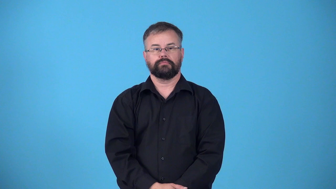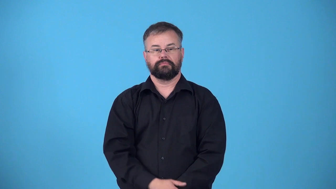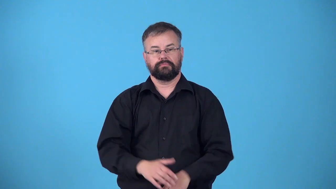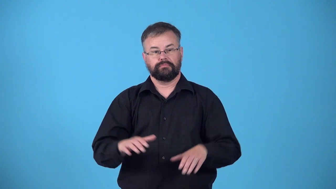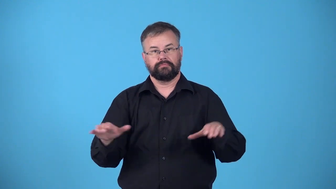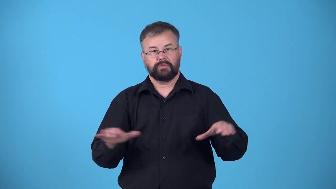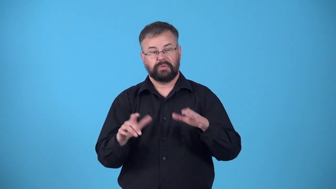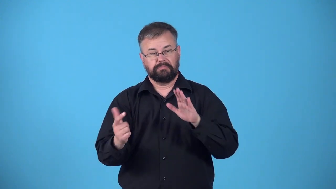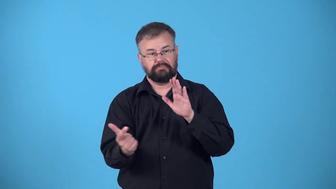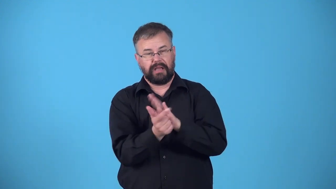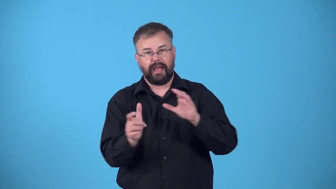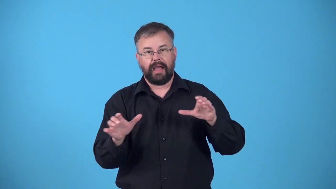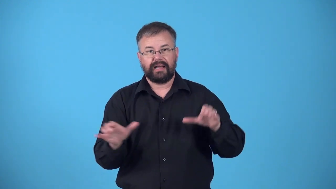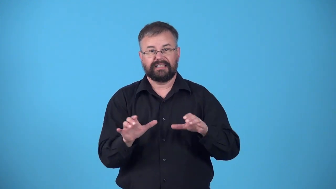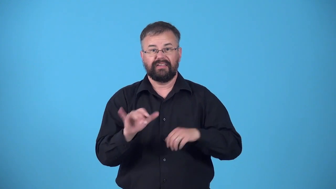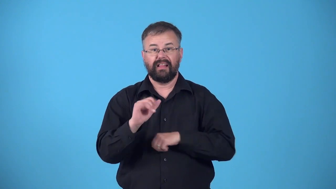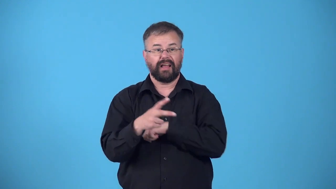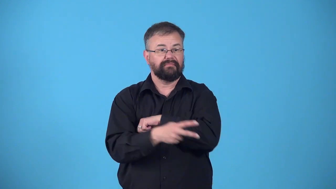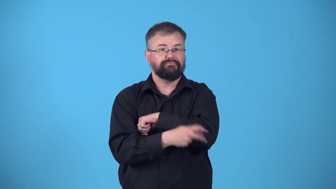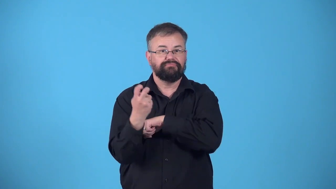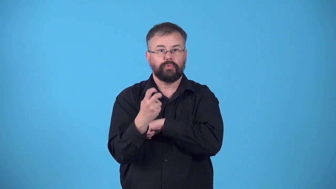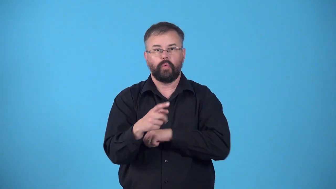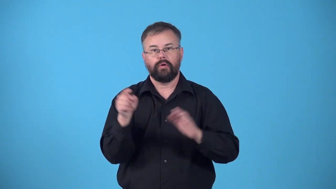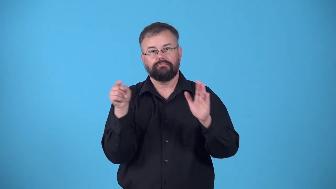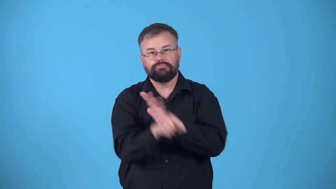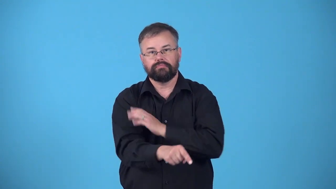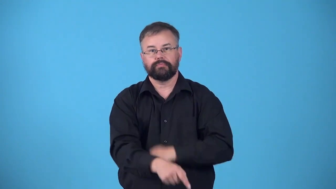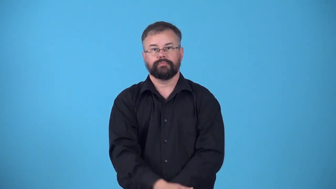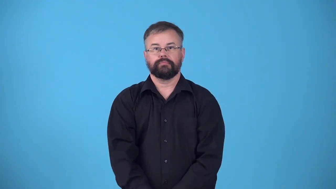job